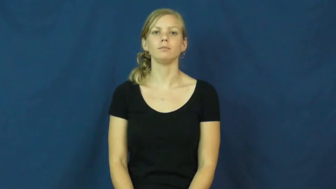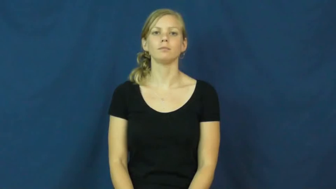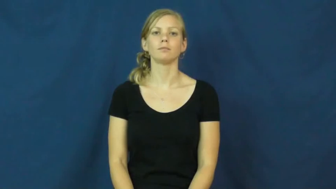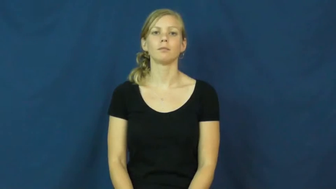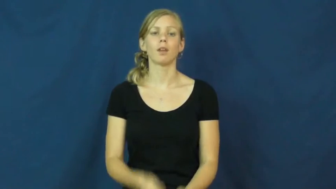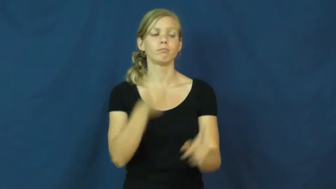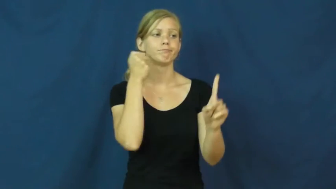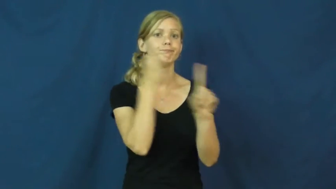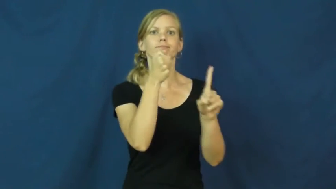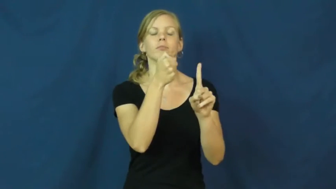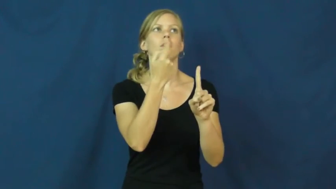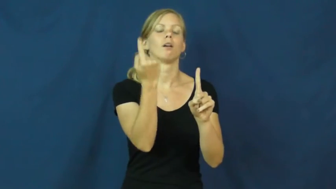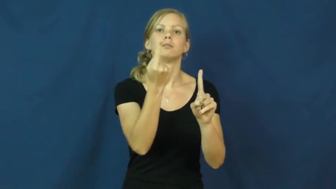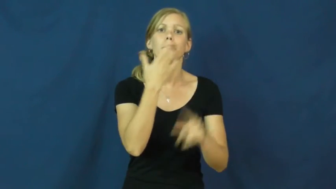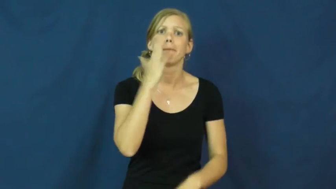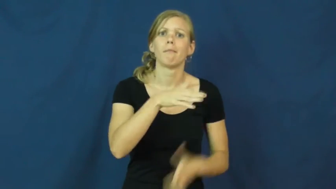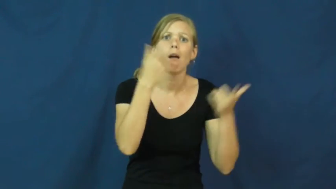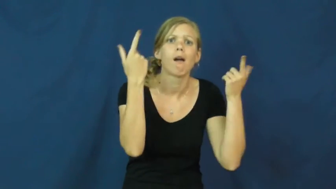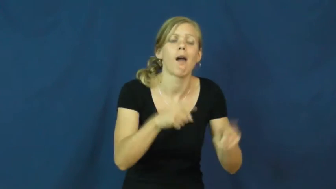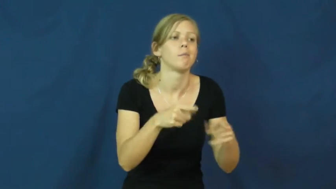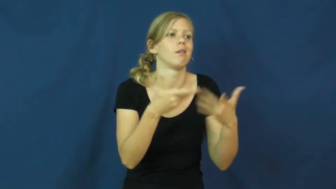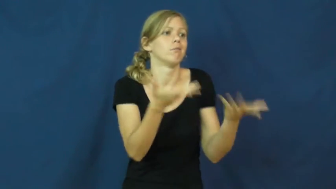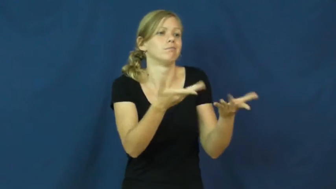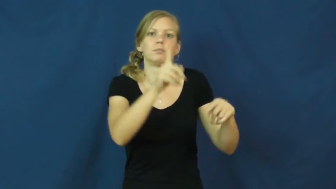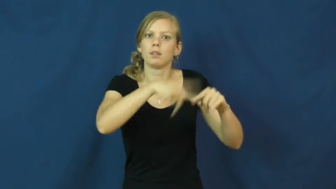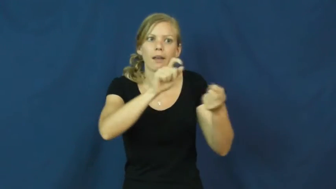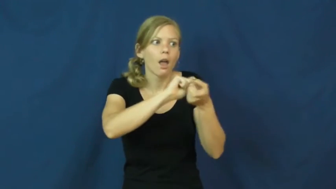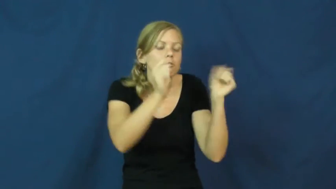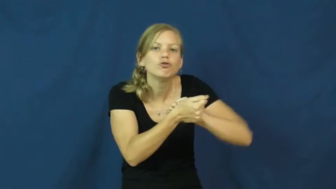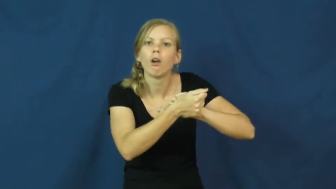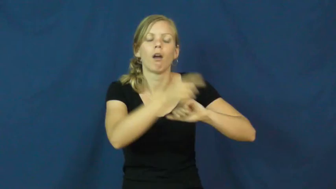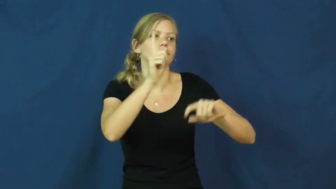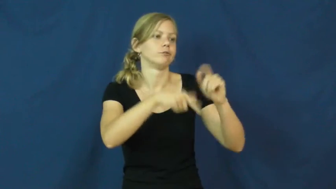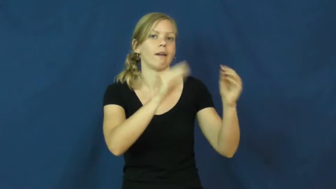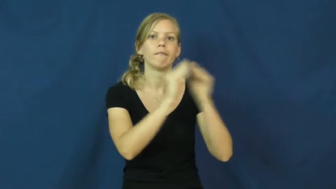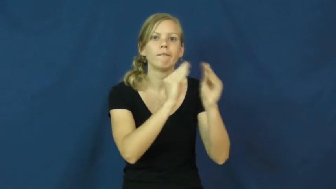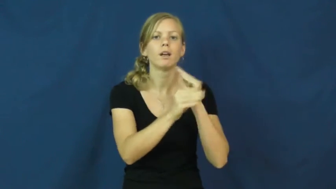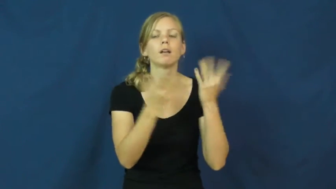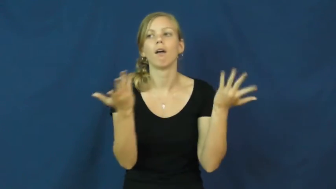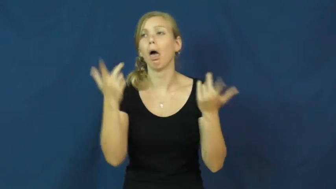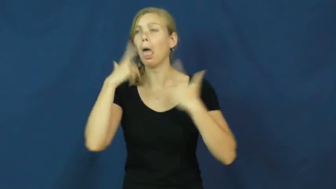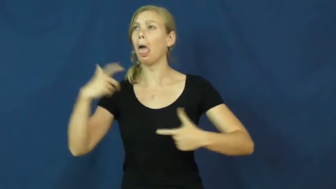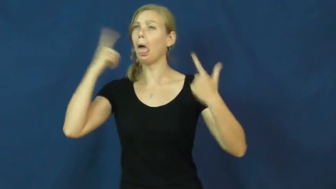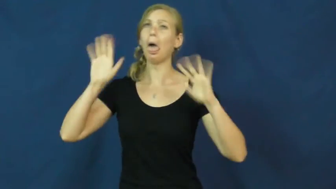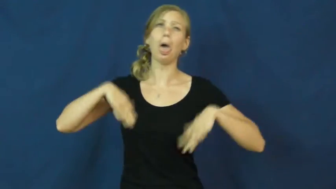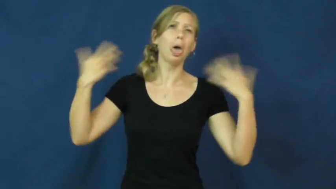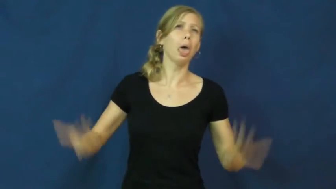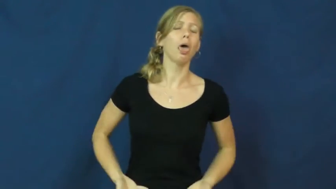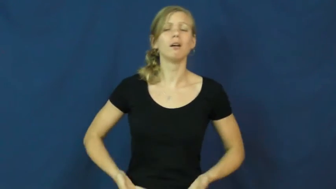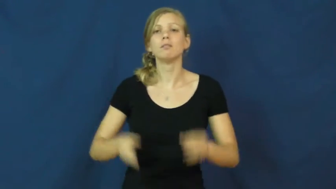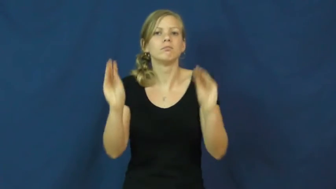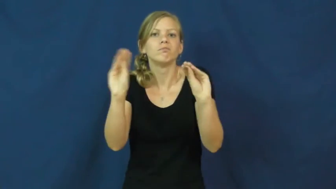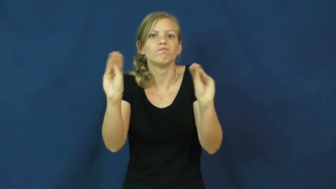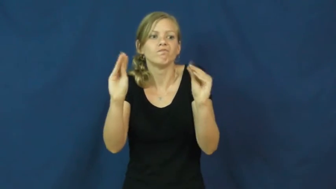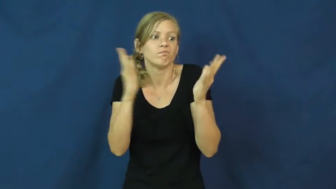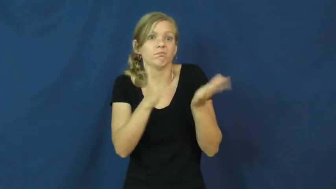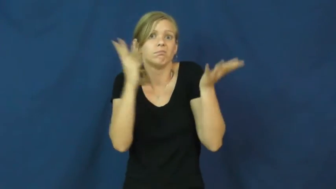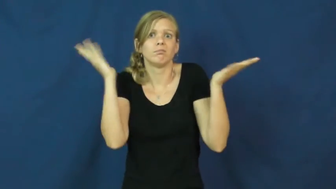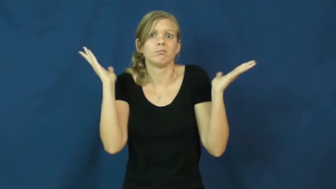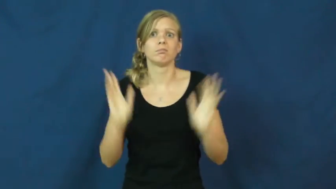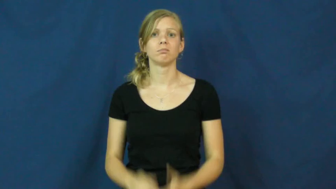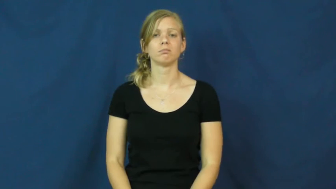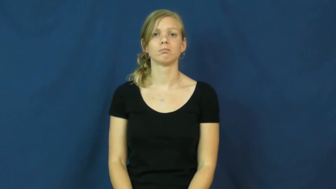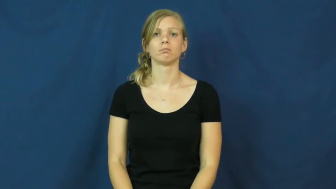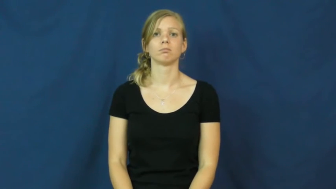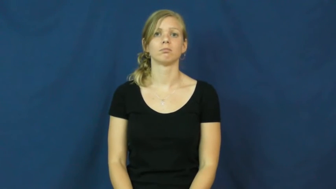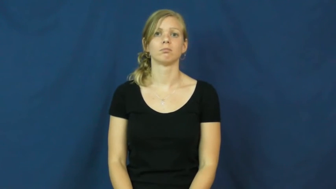don't cry over spilt milk